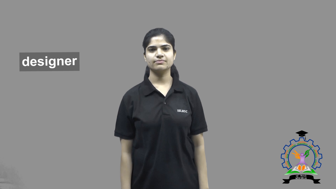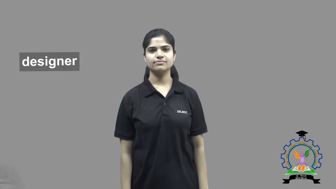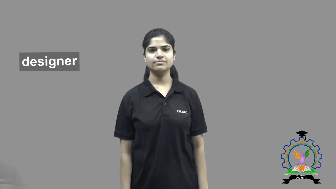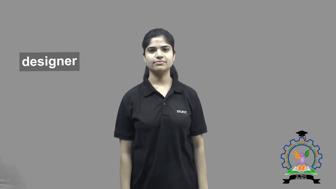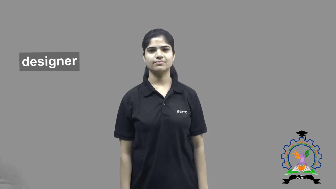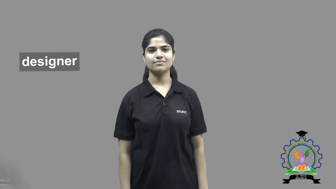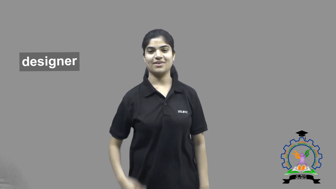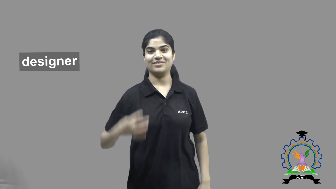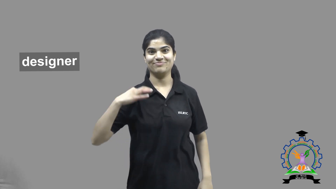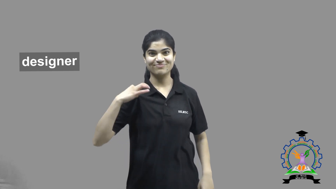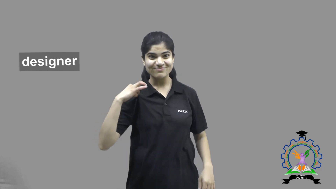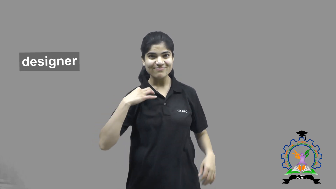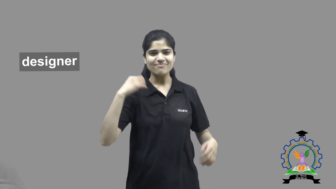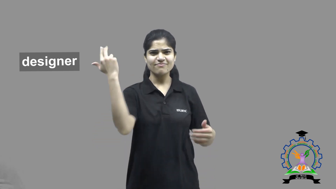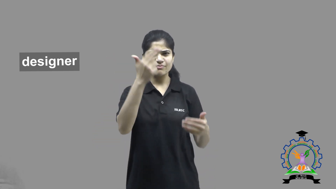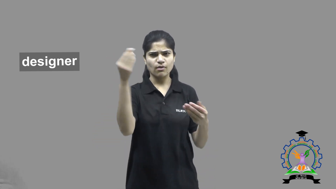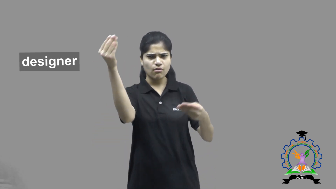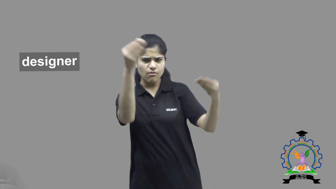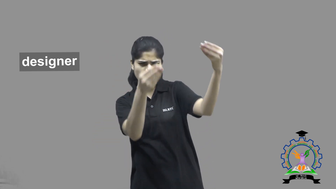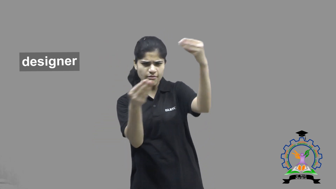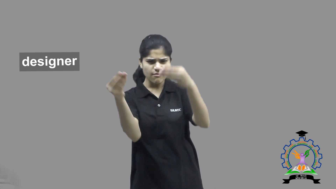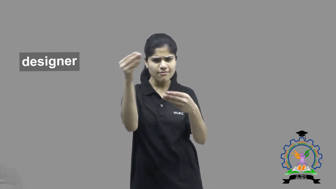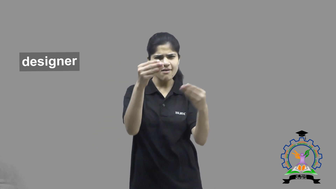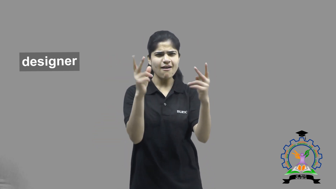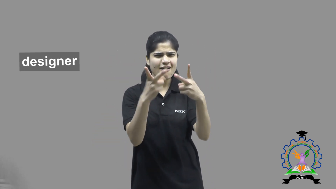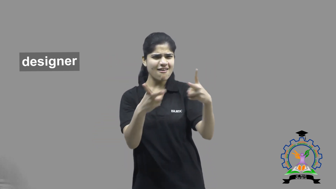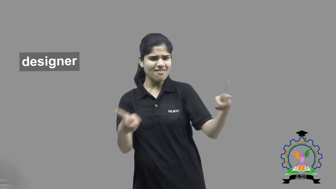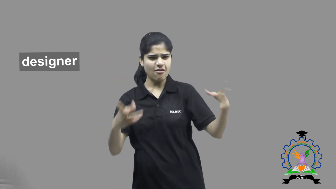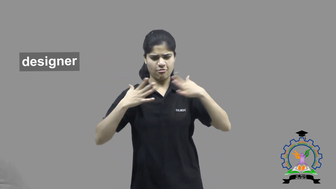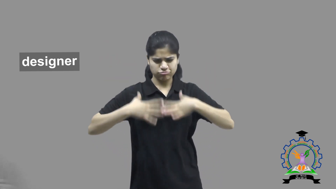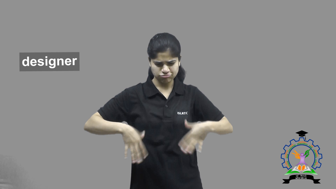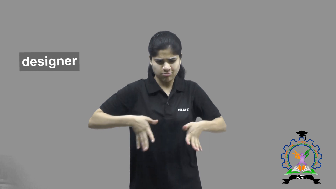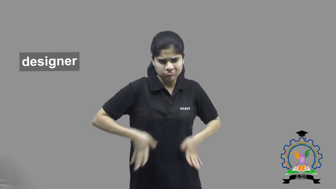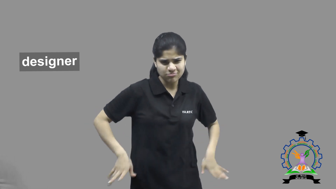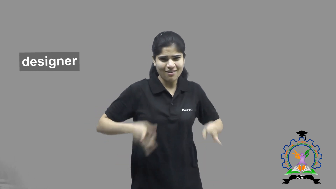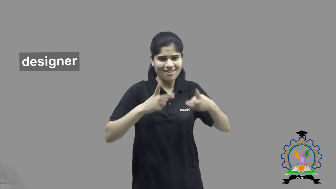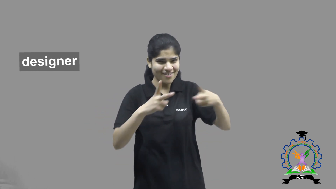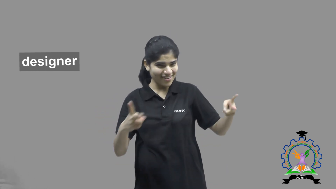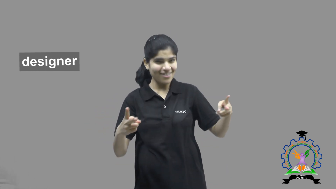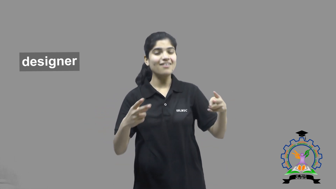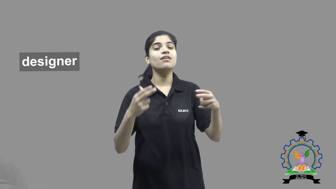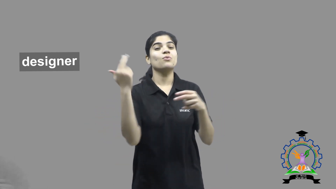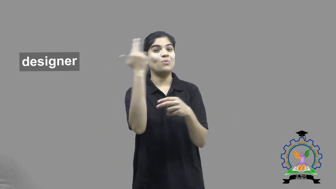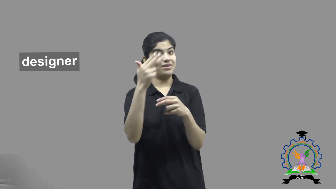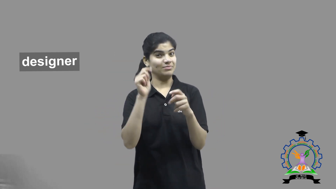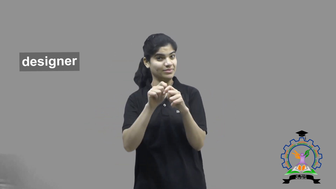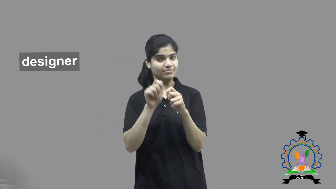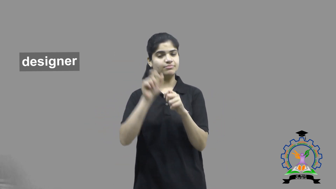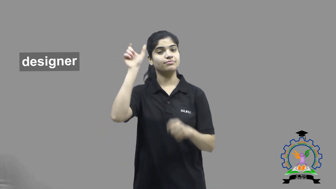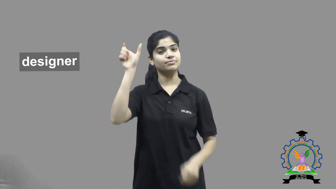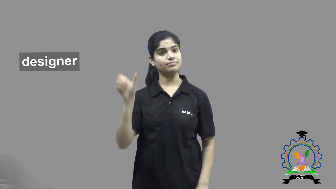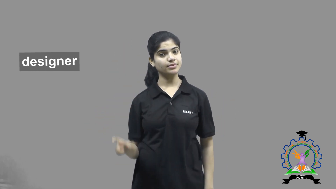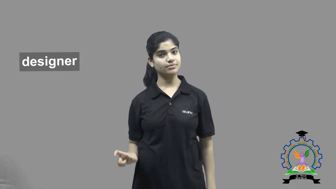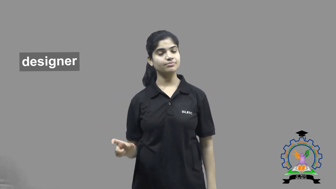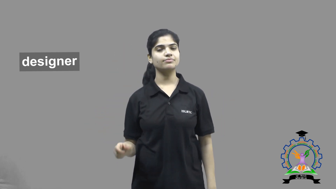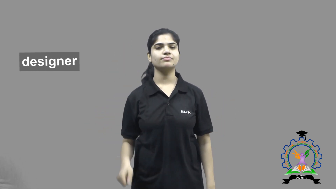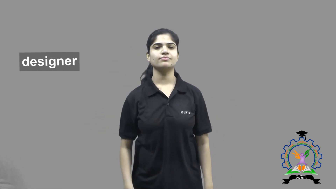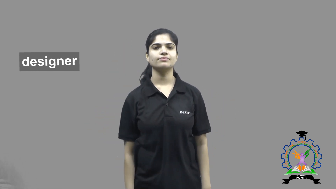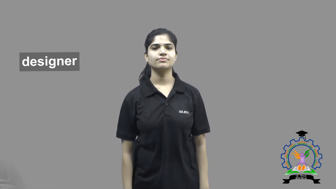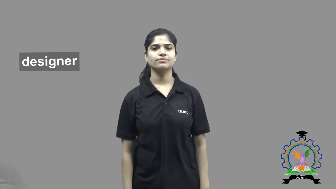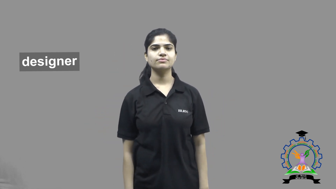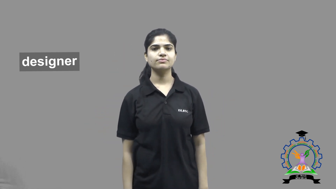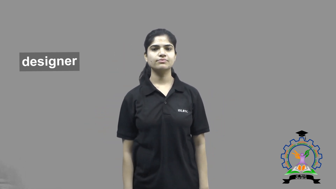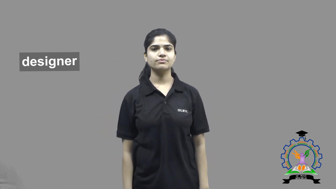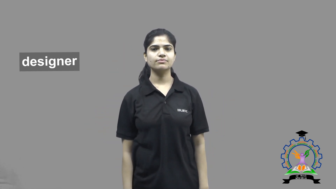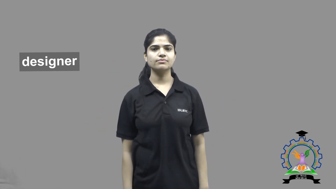designer